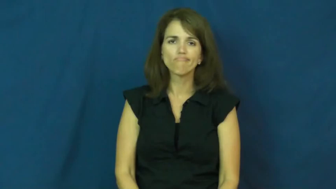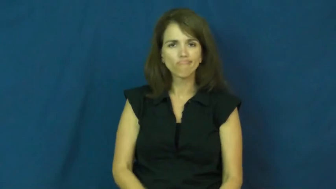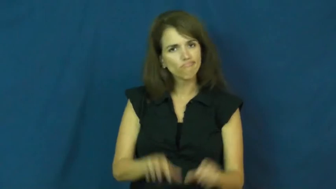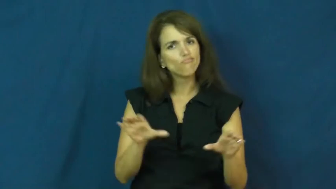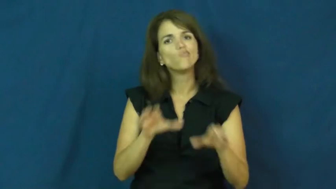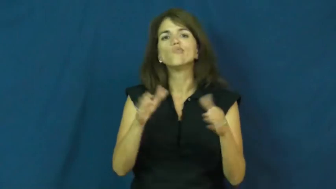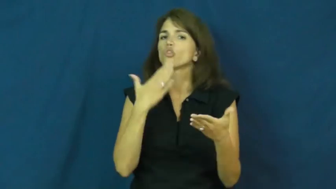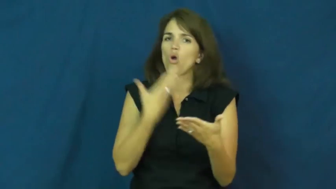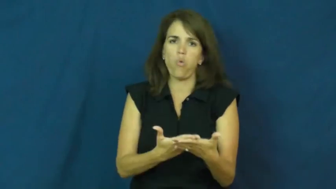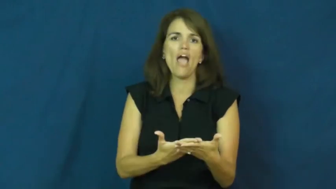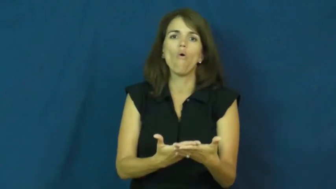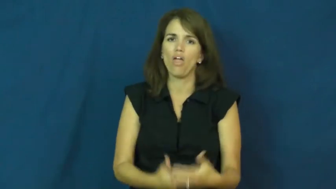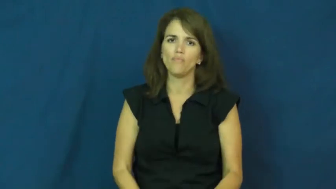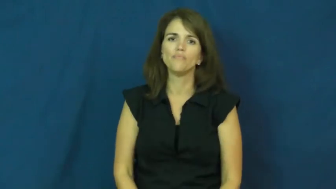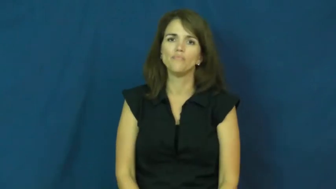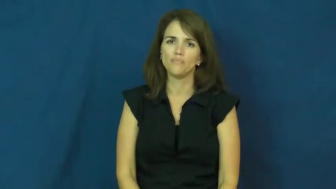well done,A-OK